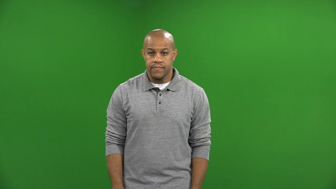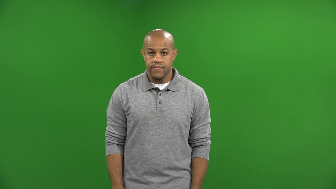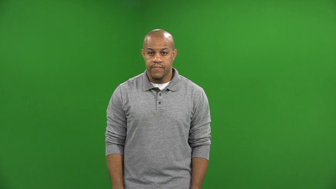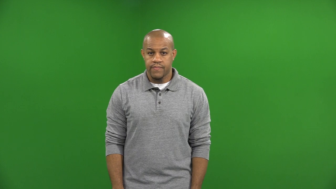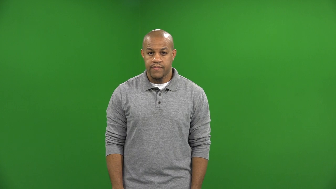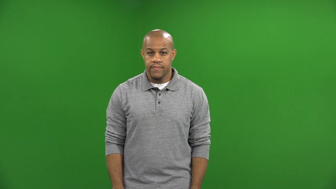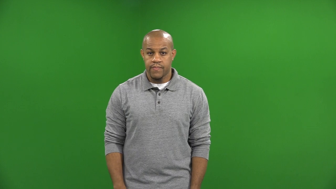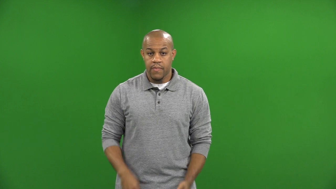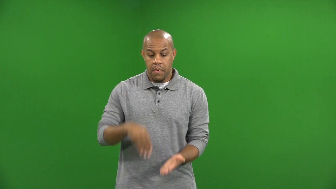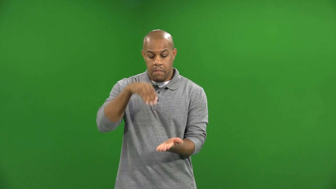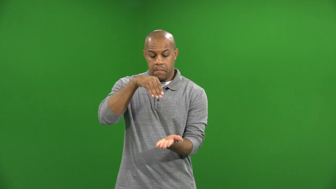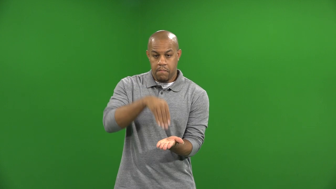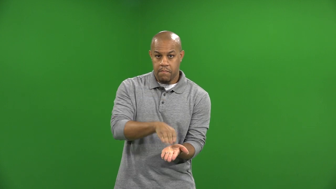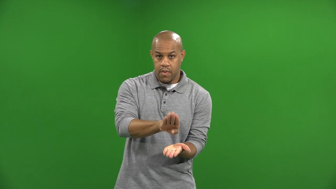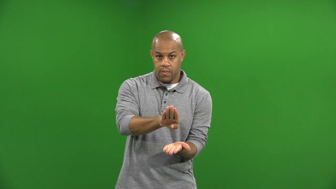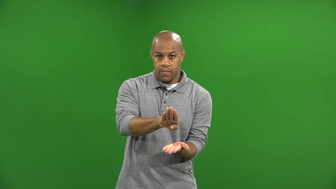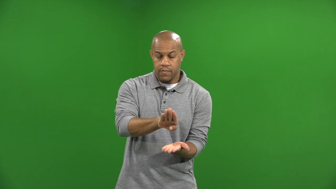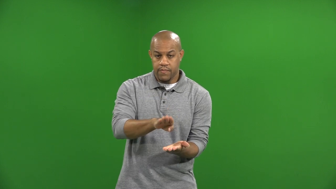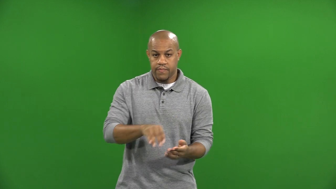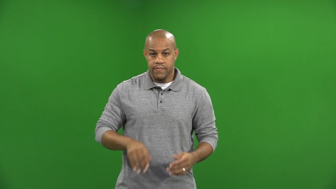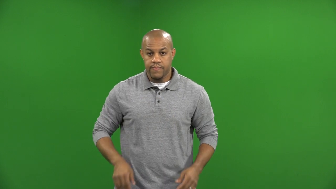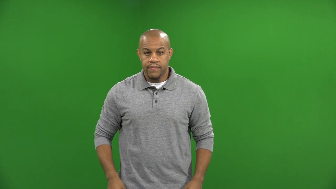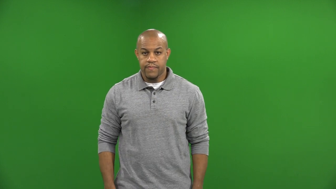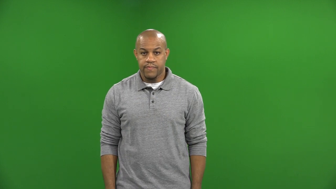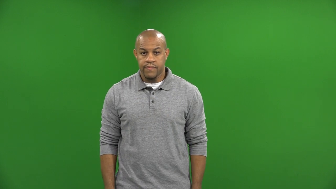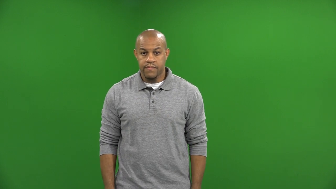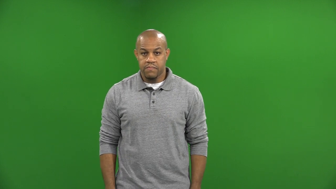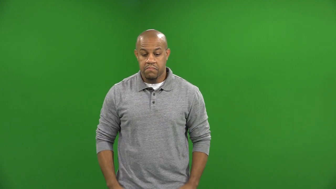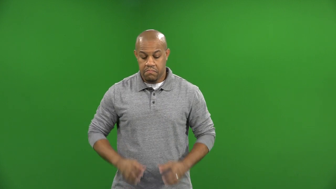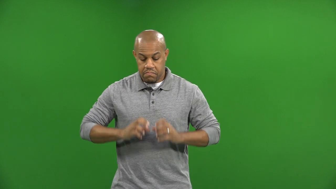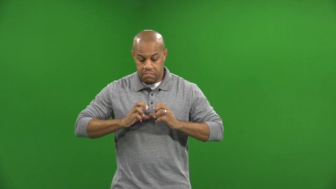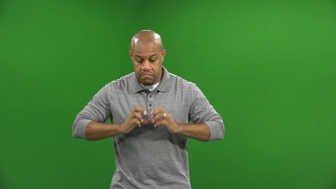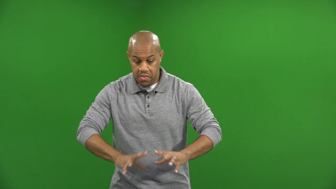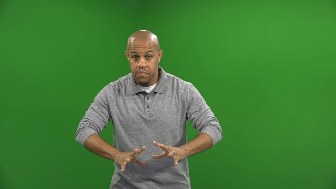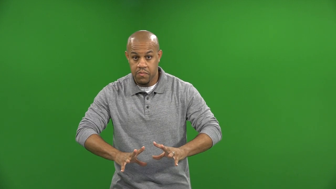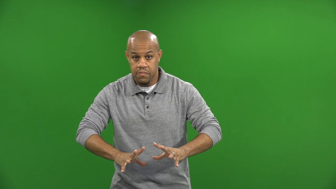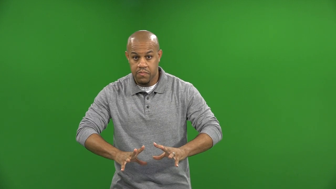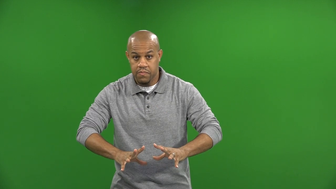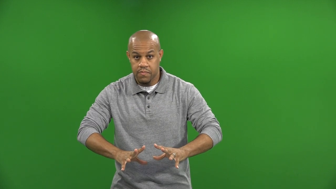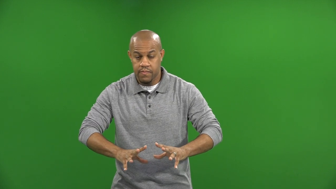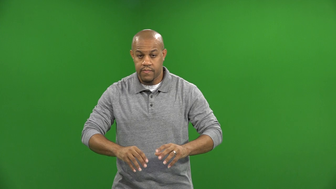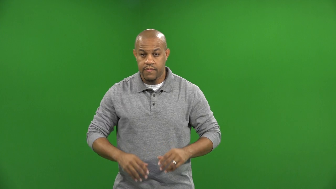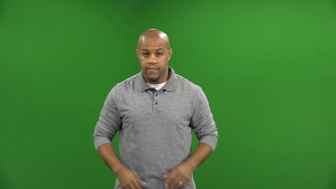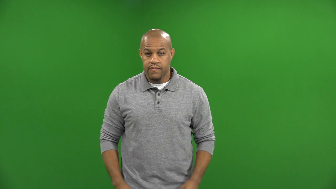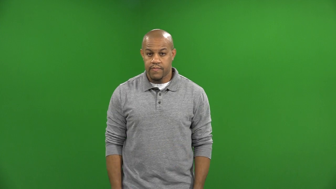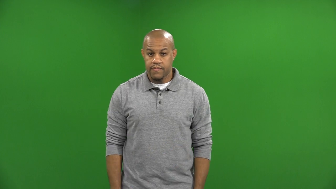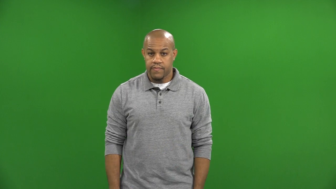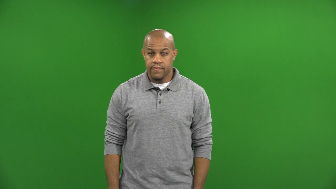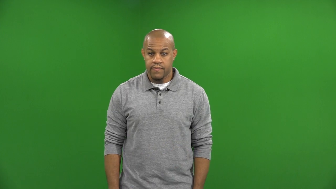Bounce pass